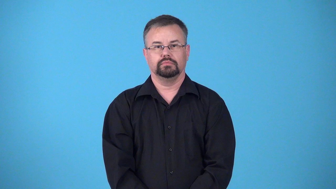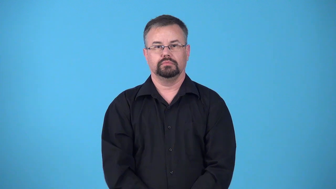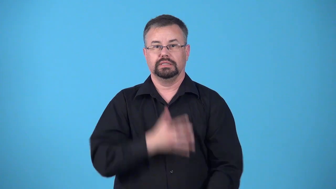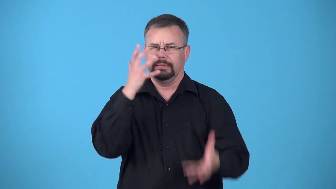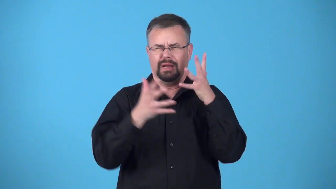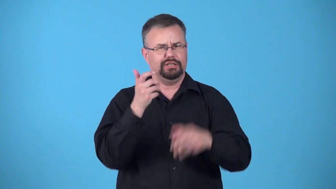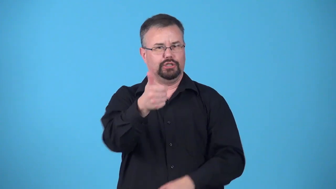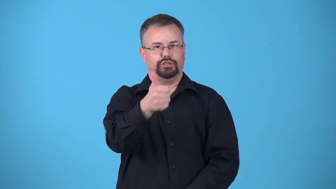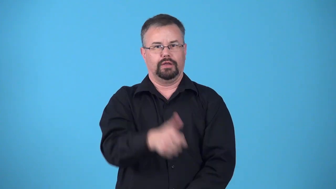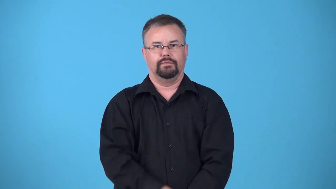make an ass out of yourself